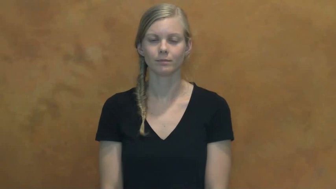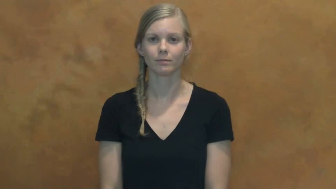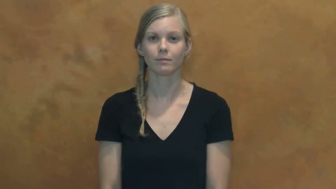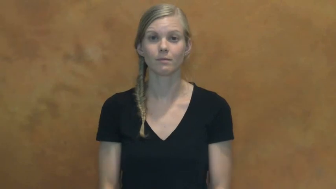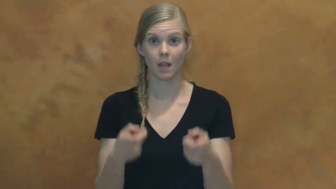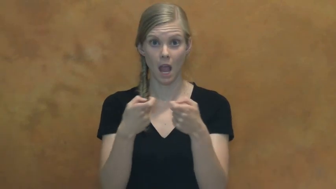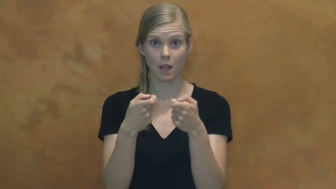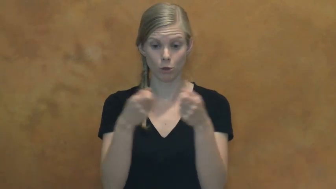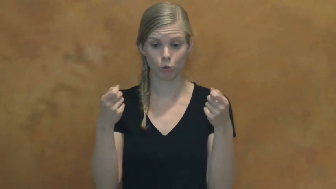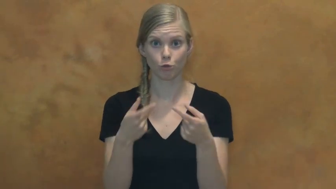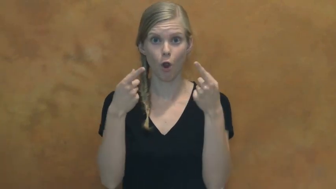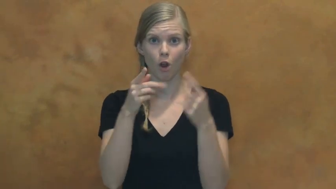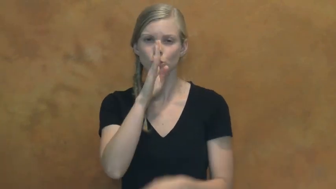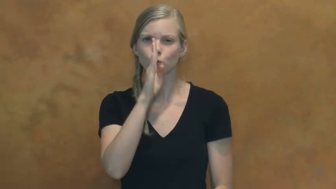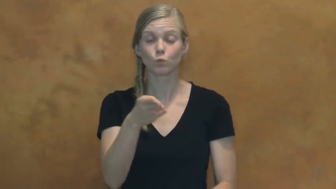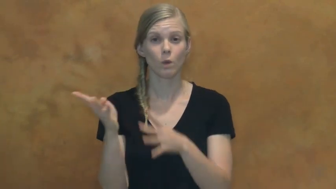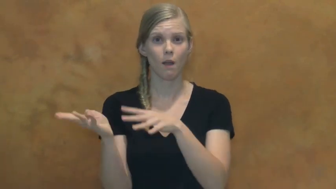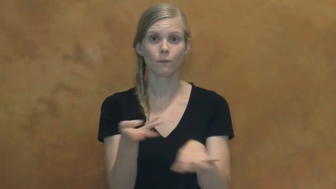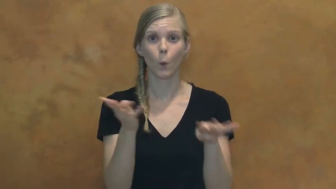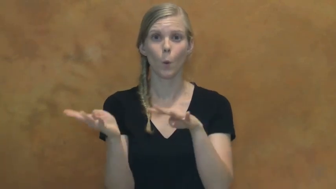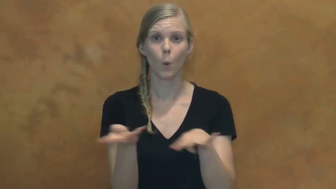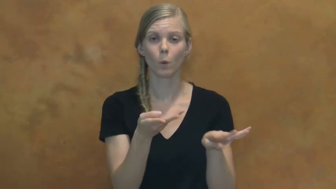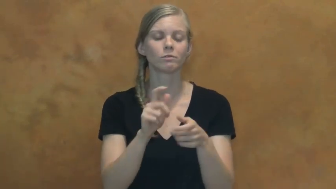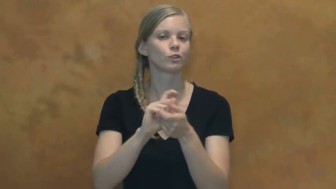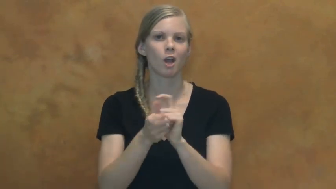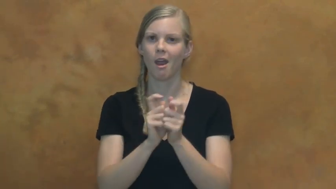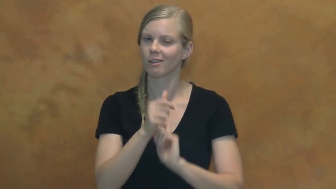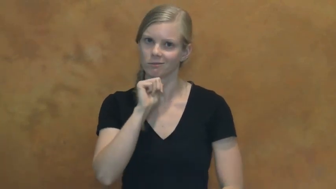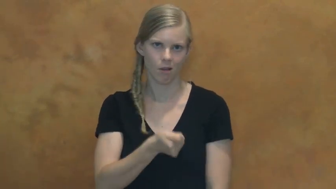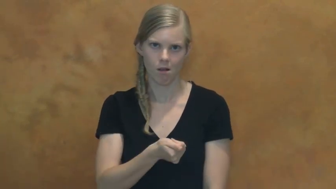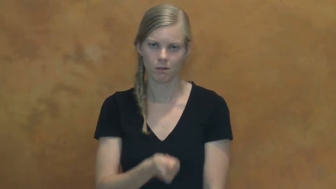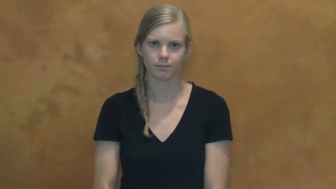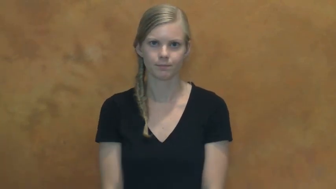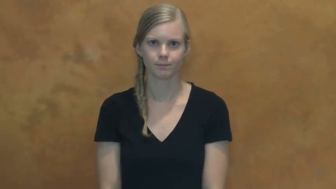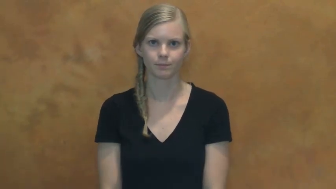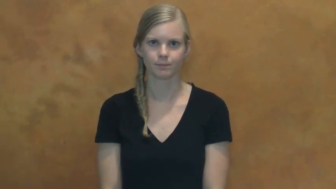steady current